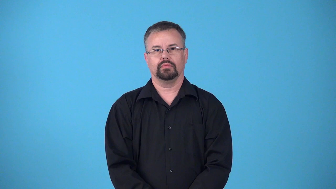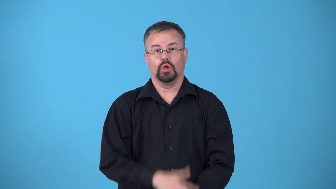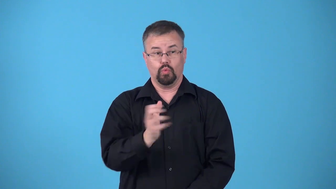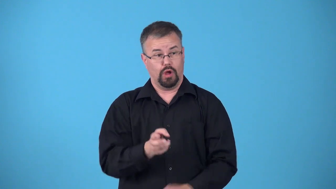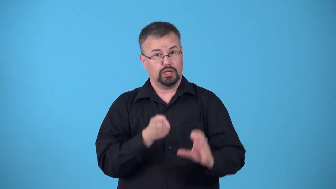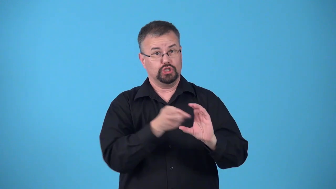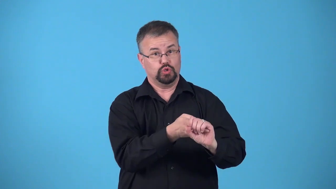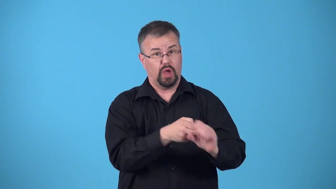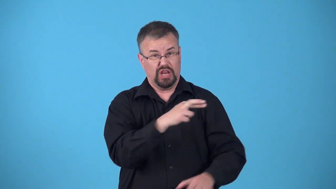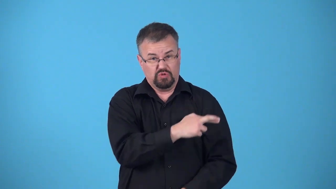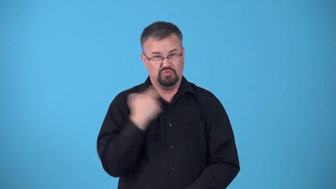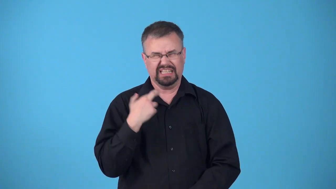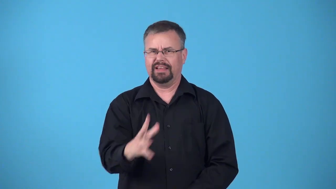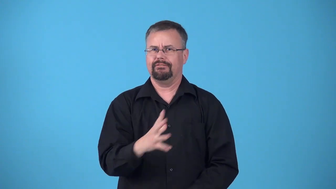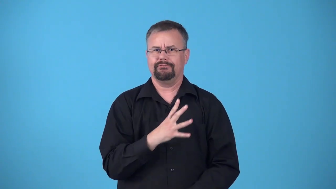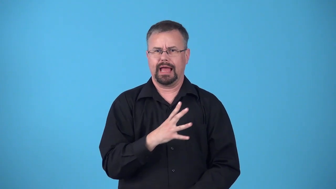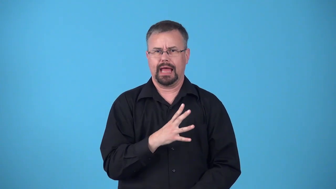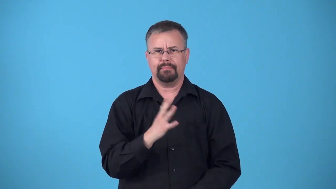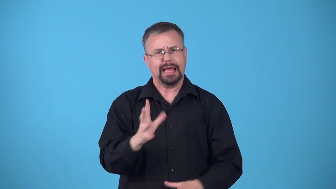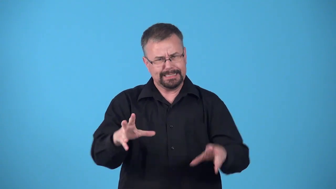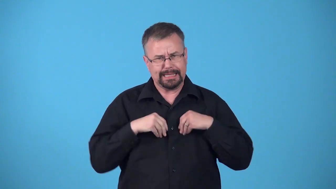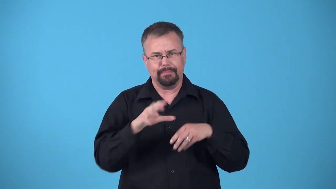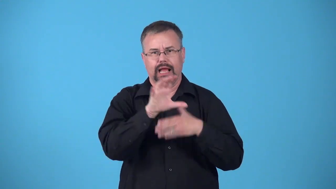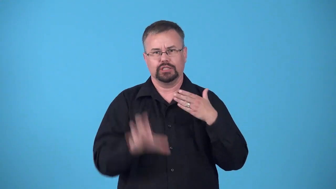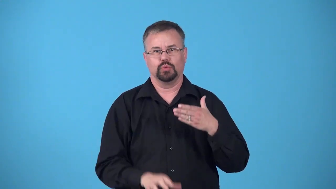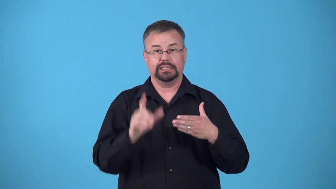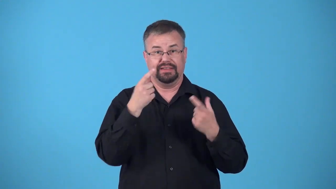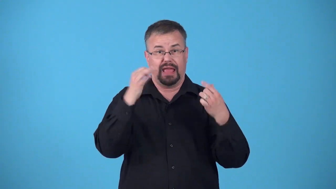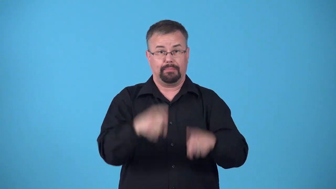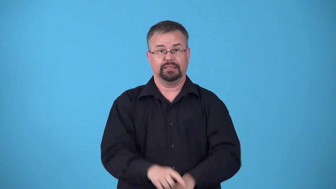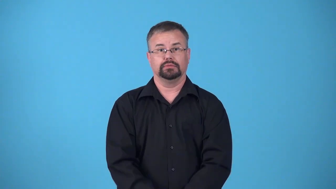if you fly with the crows, you get shot with the crows